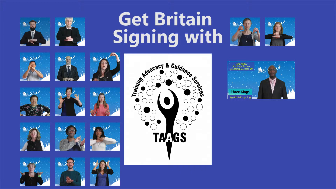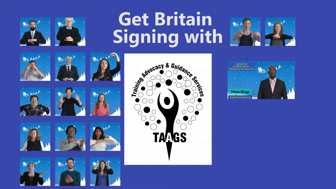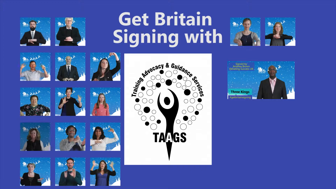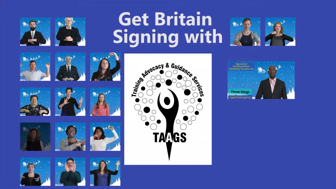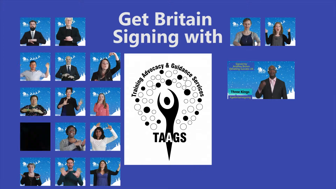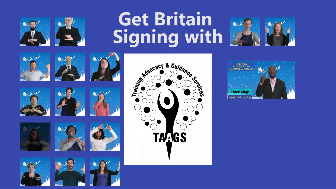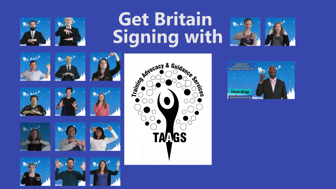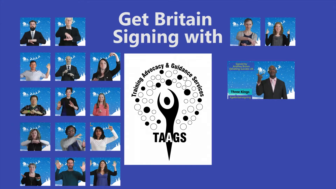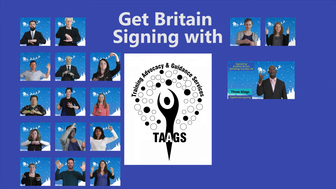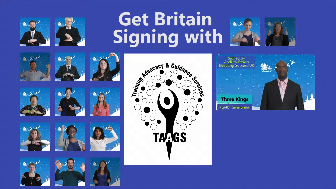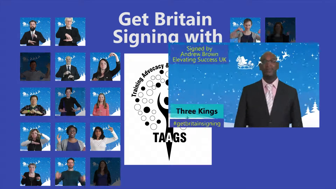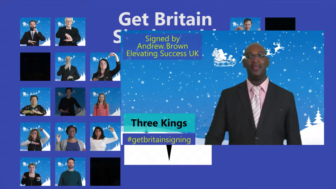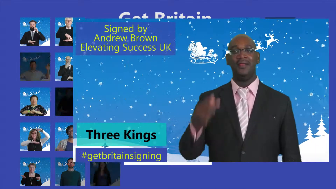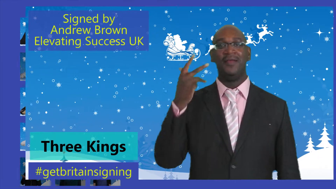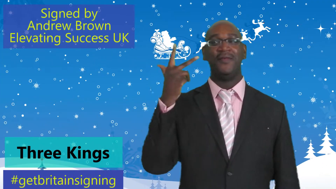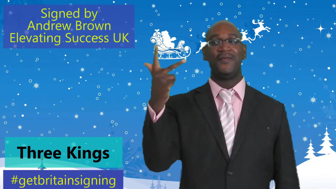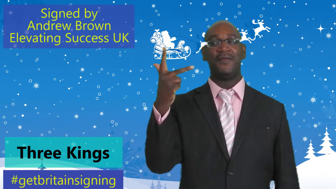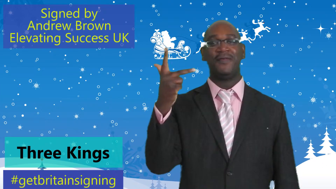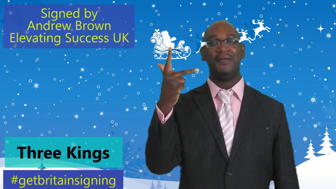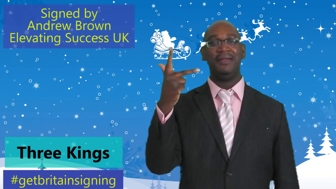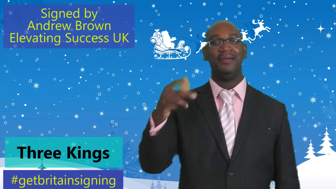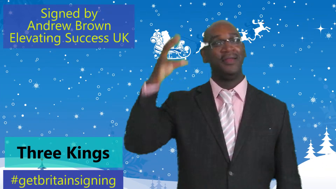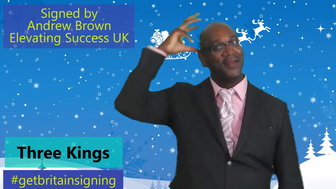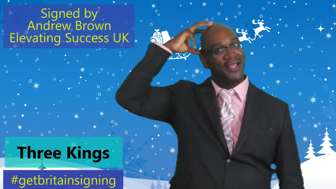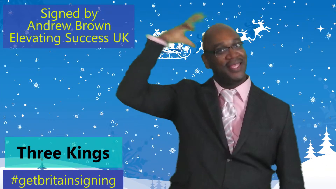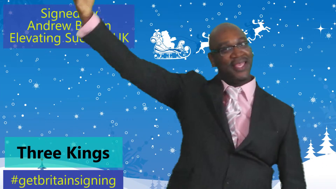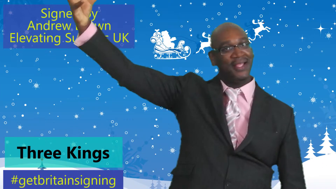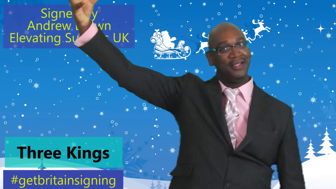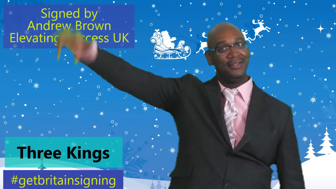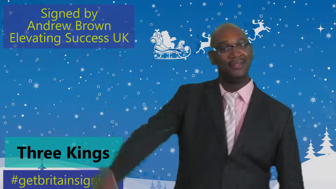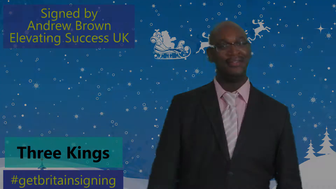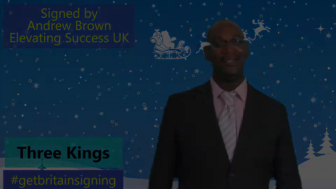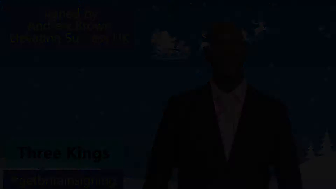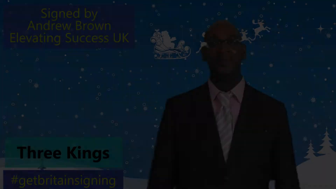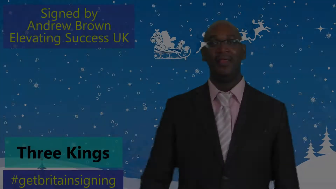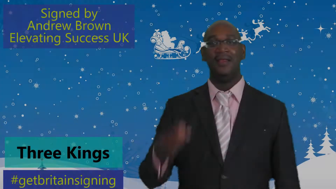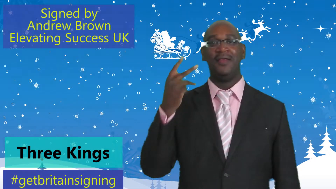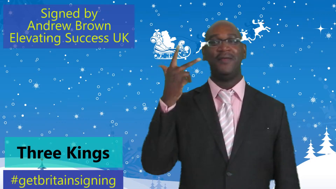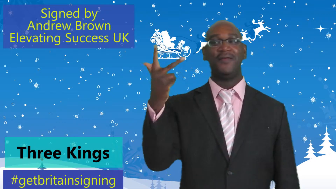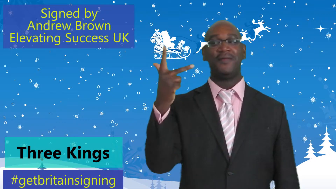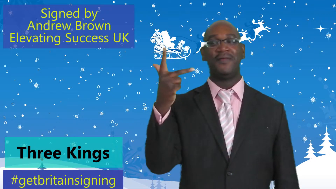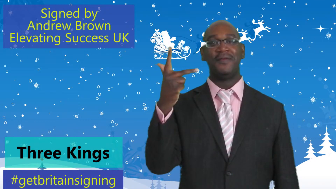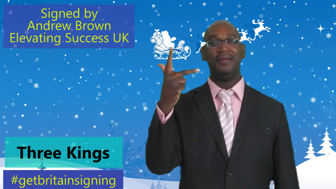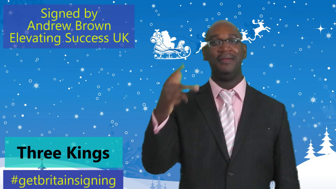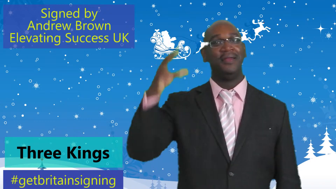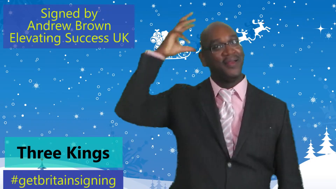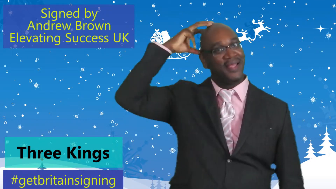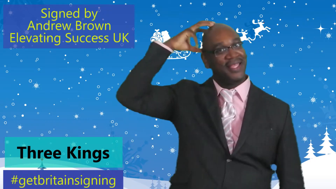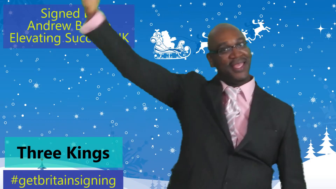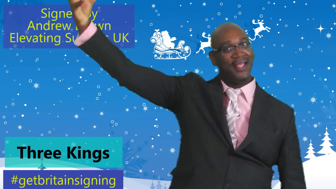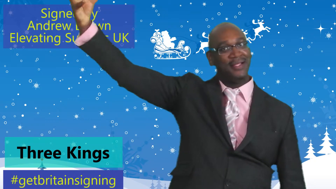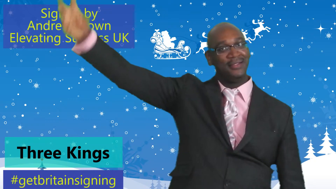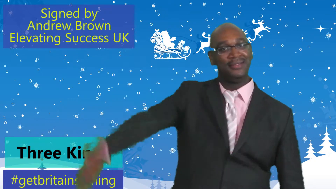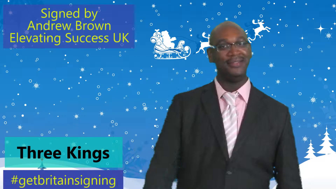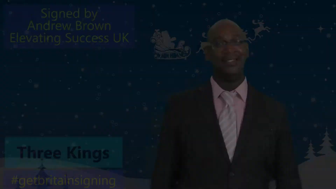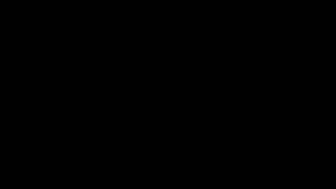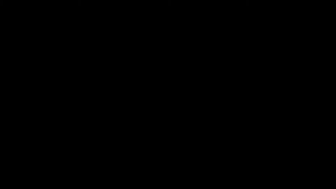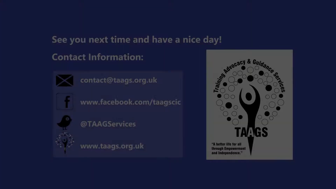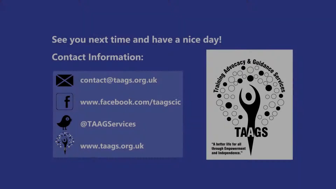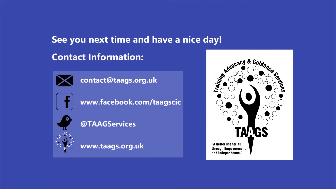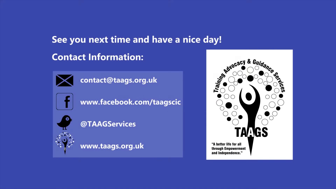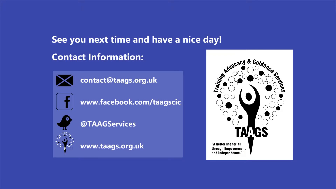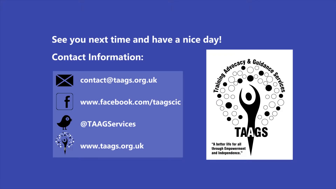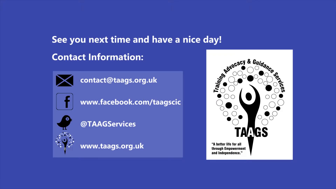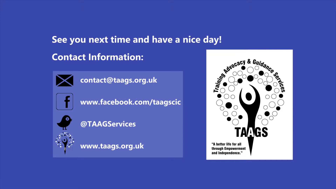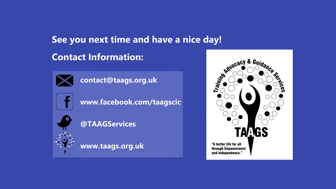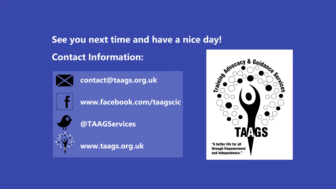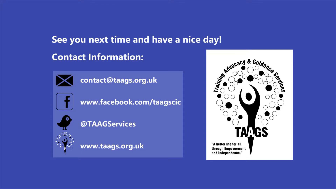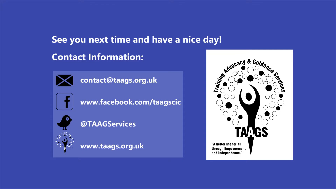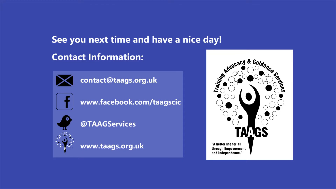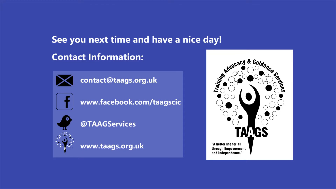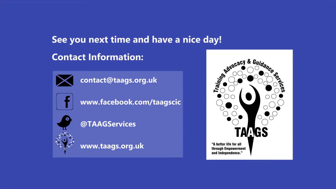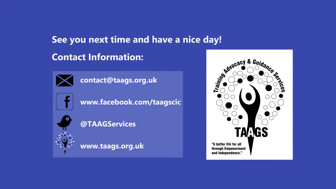Three Kings